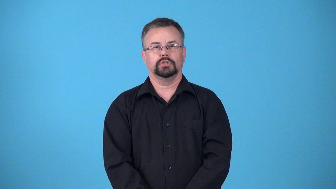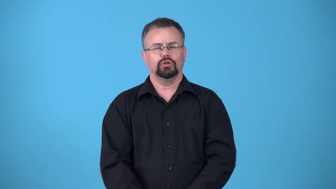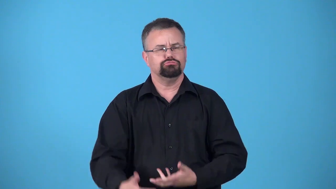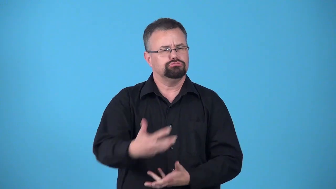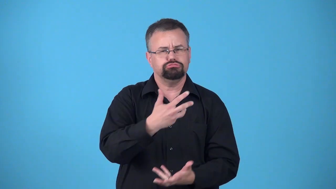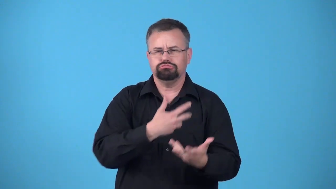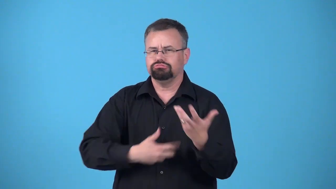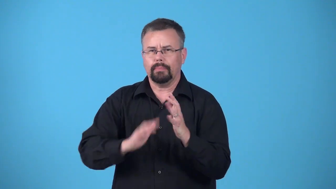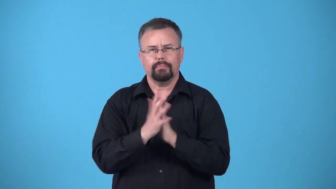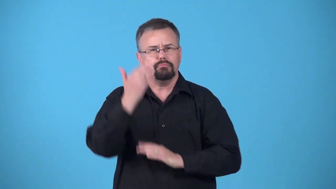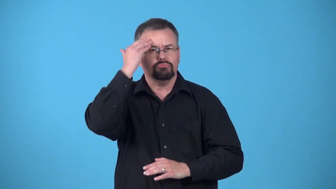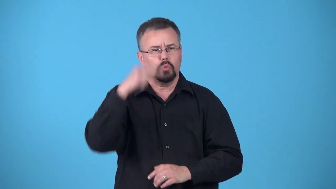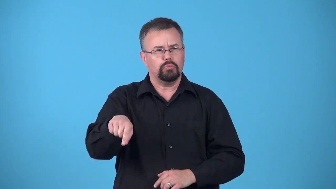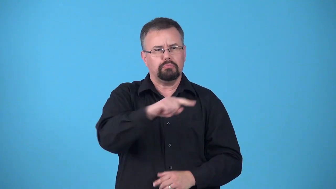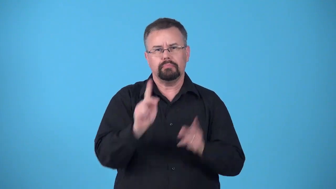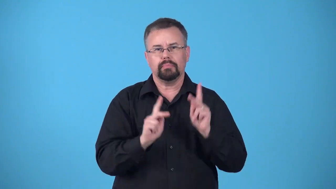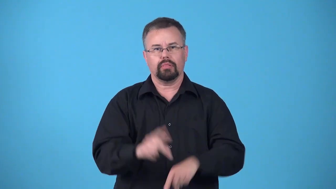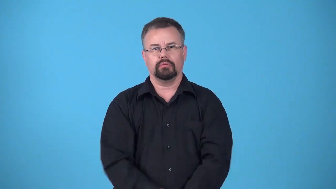rub shoulders with